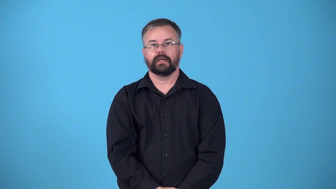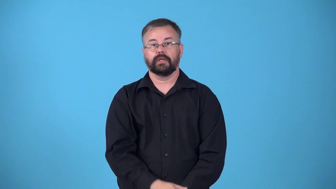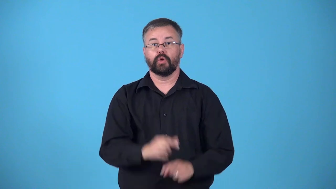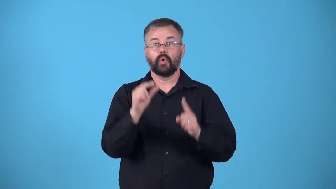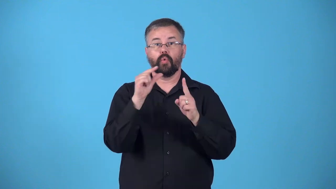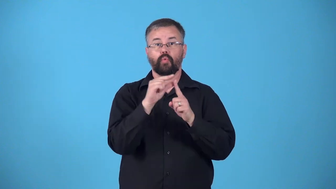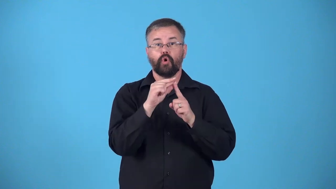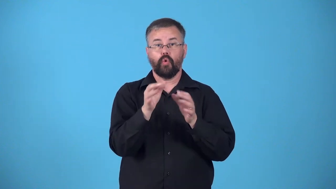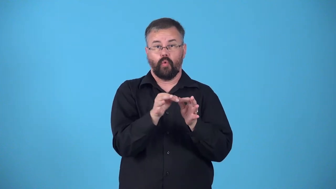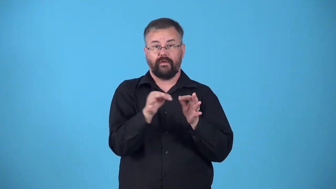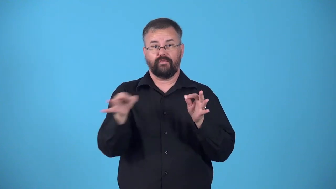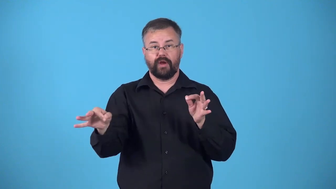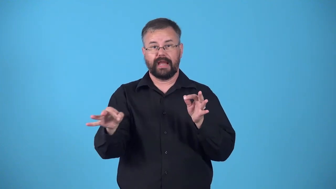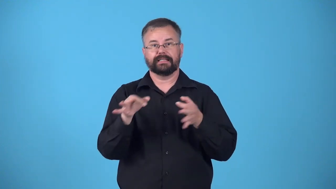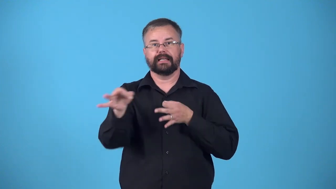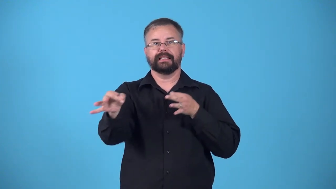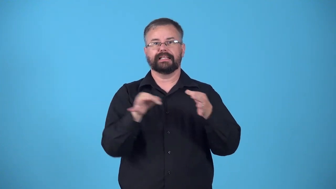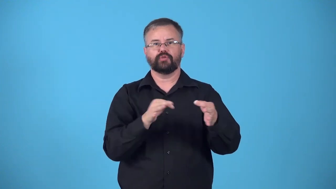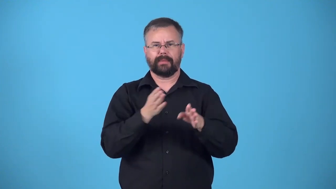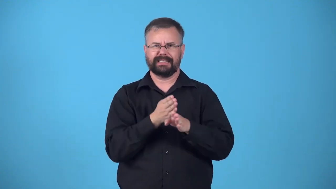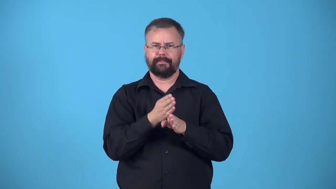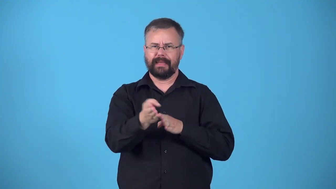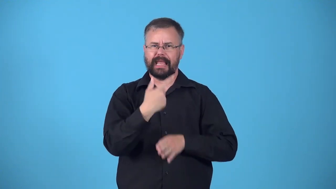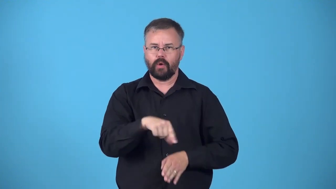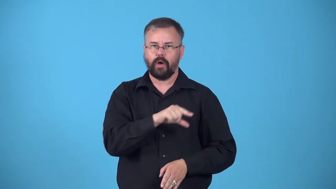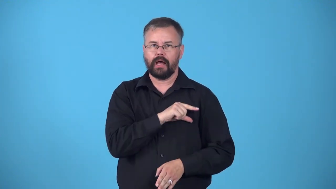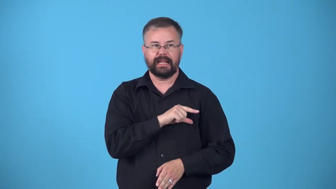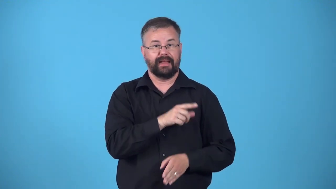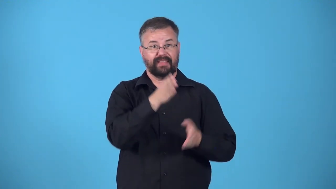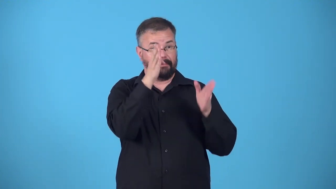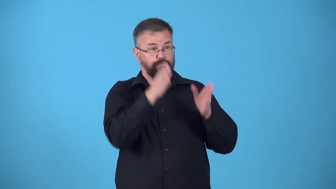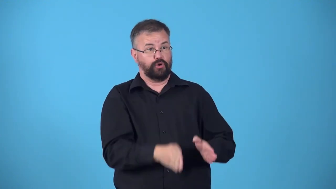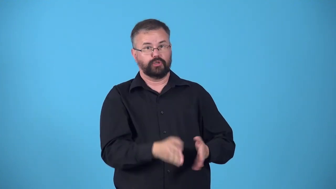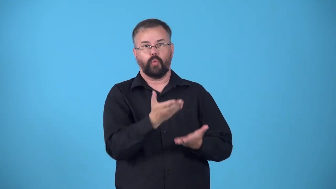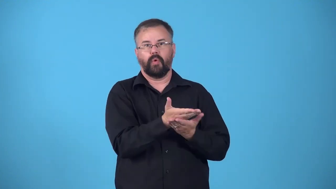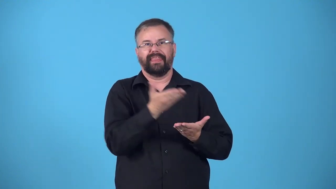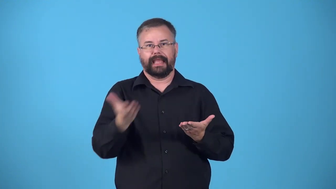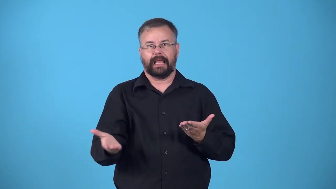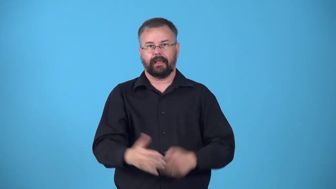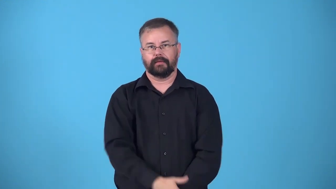epithet